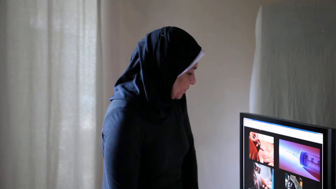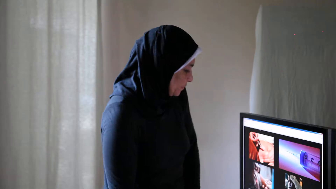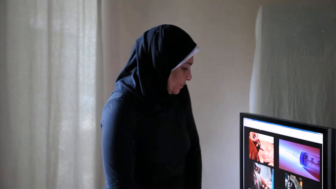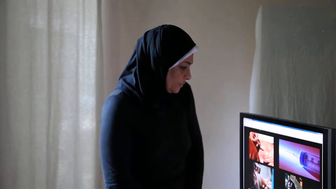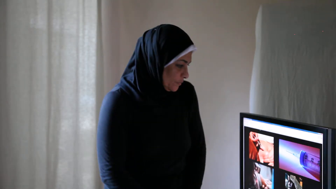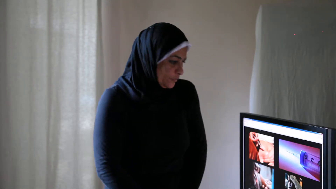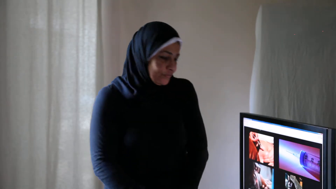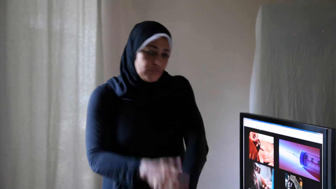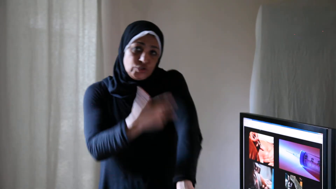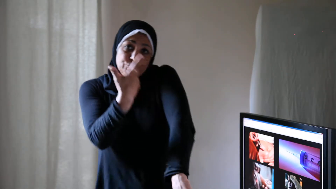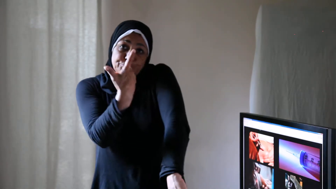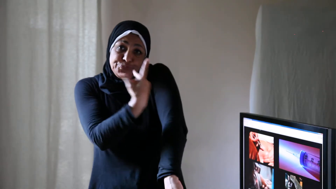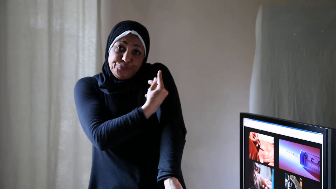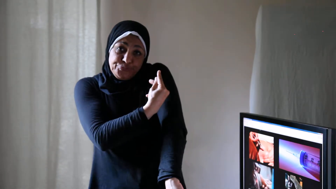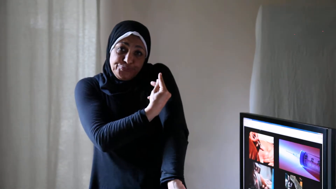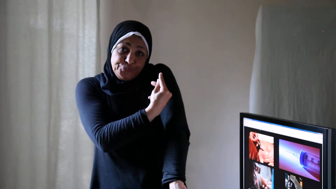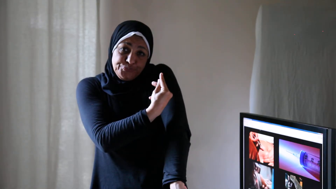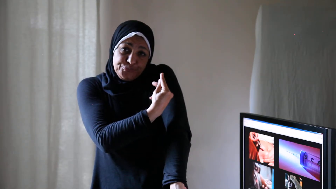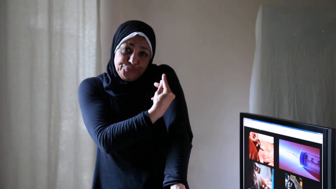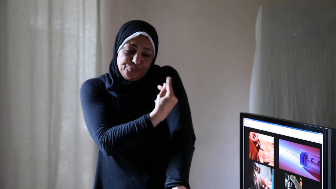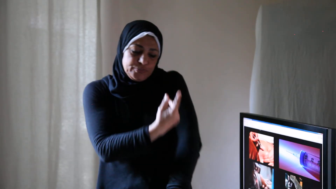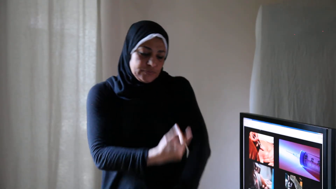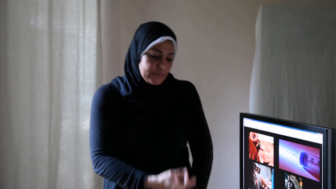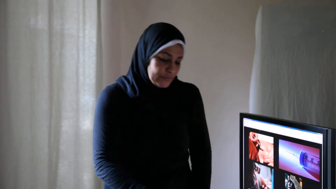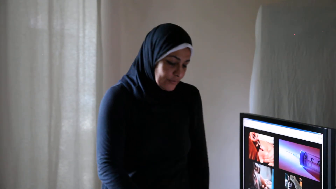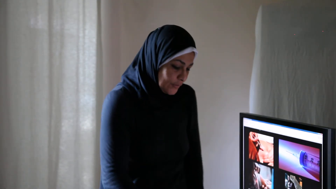hypodermic